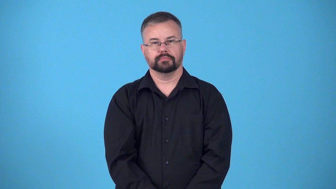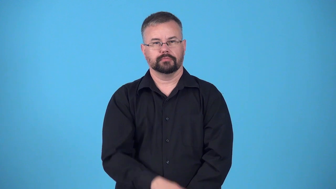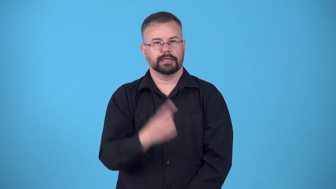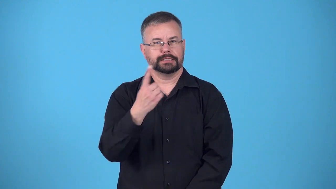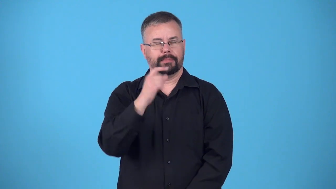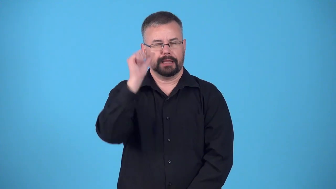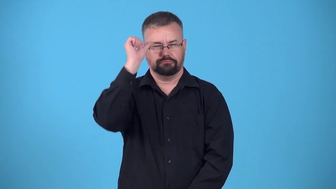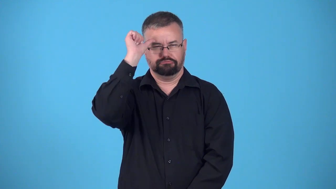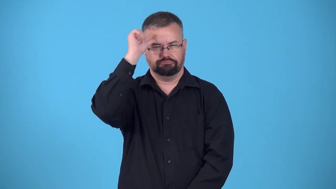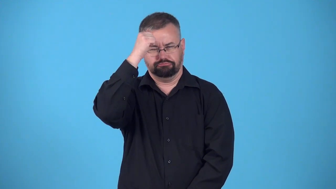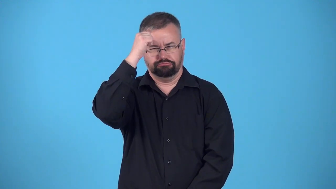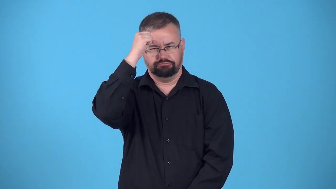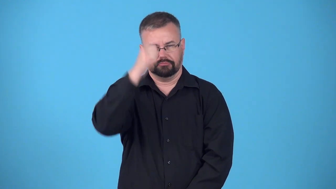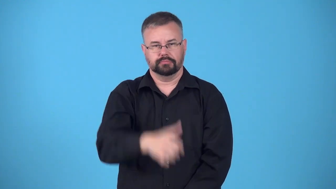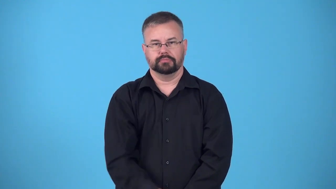stick with-not forget